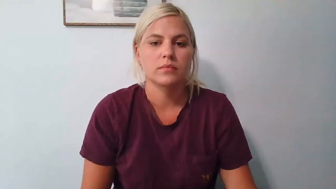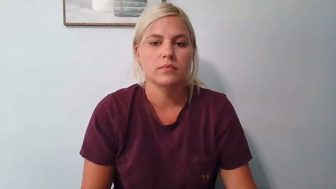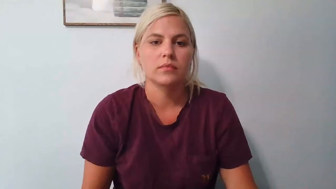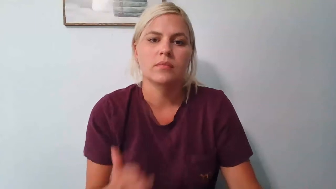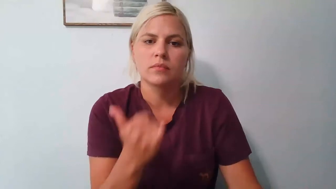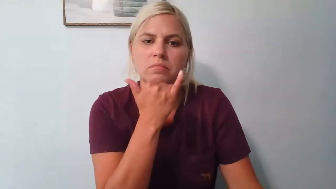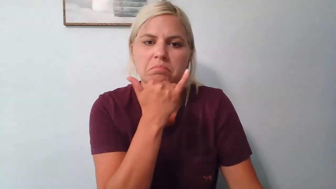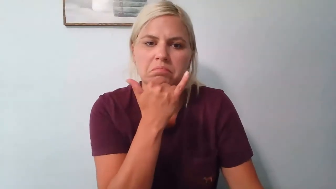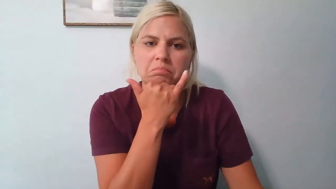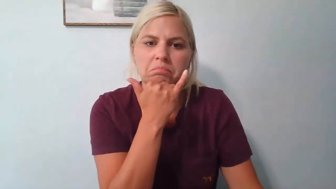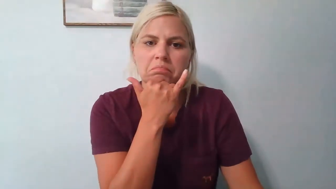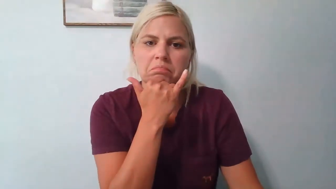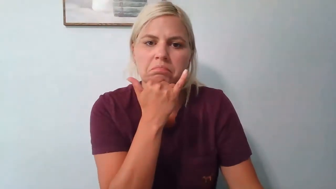WRONG